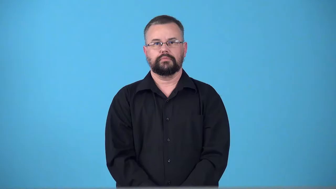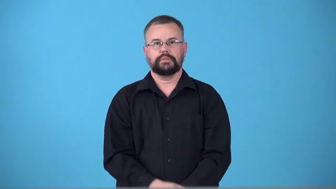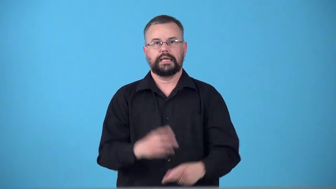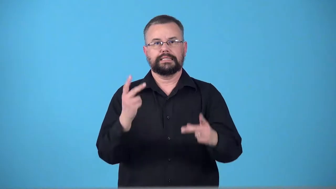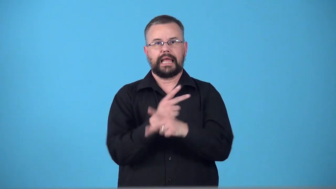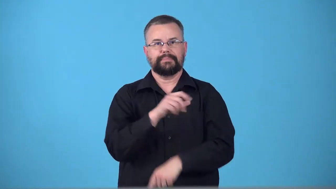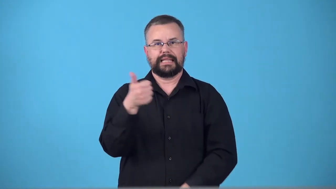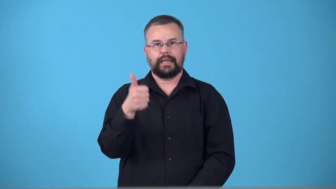tenfold